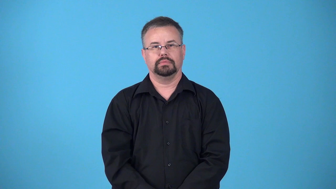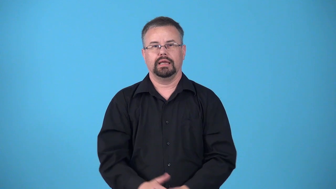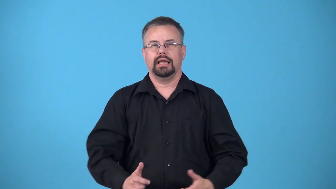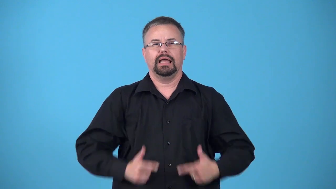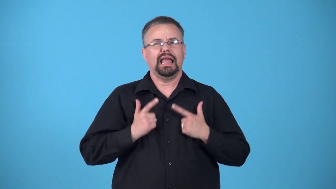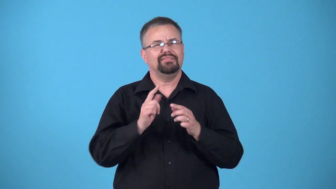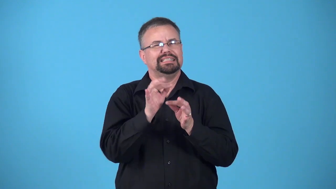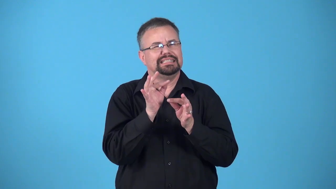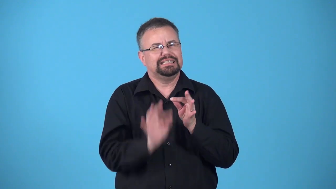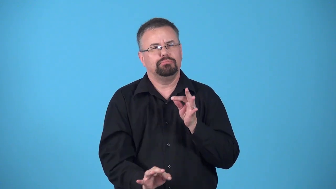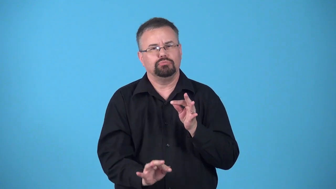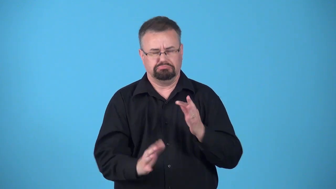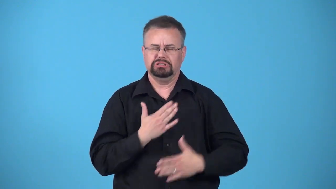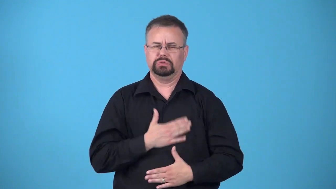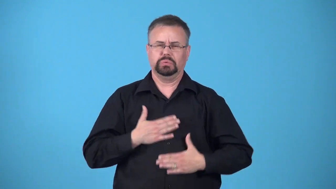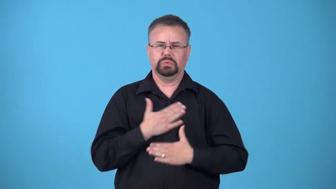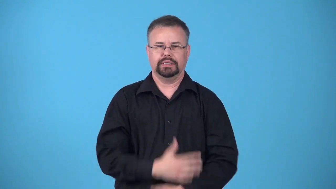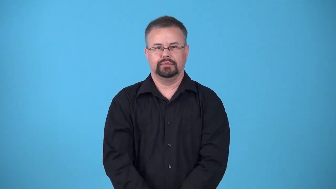life is just a bowl of cherries